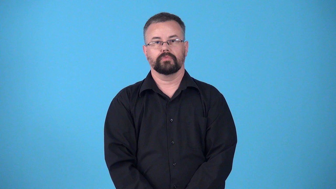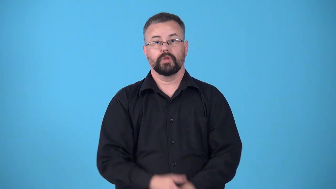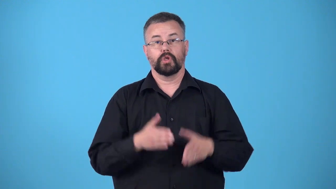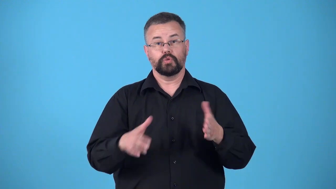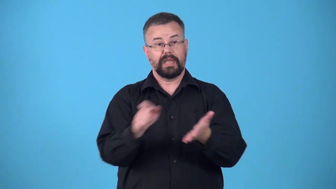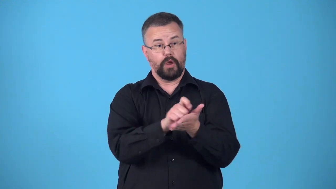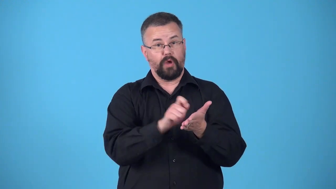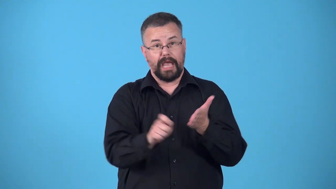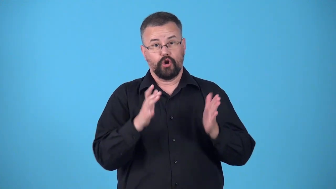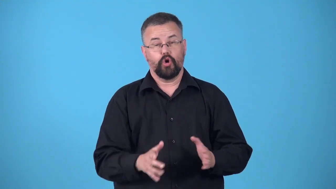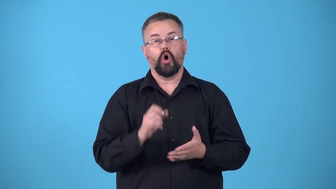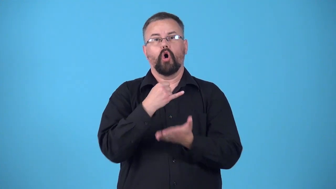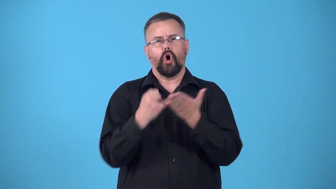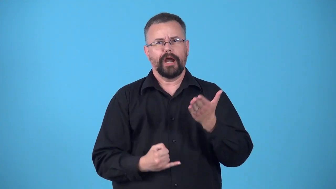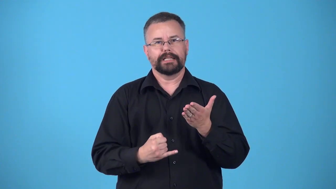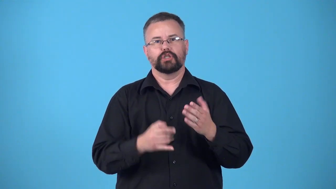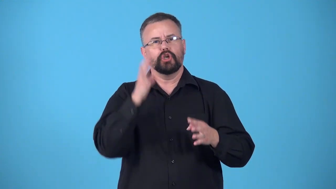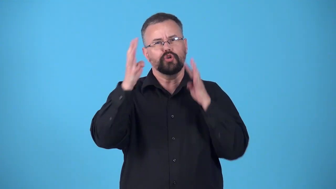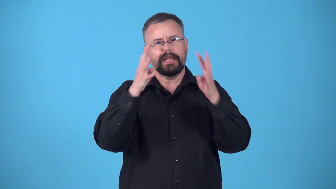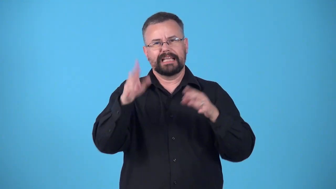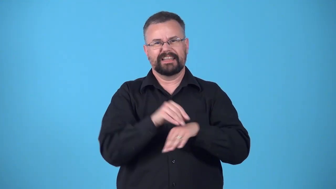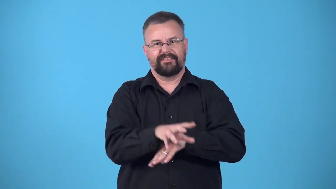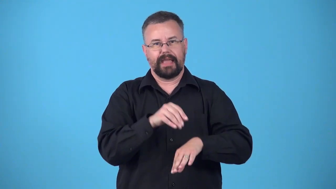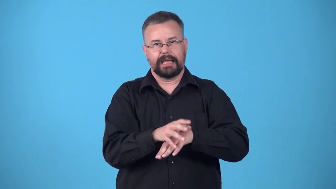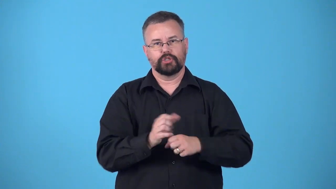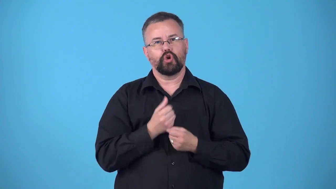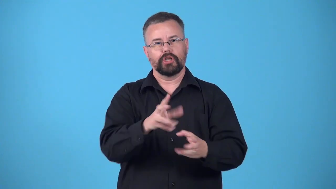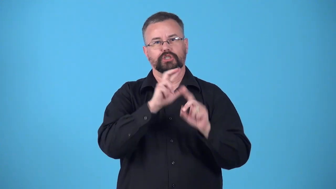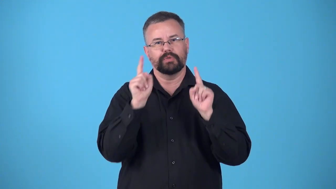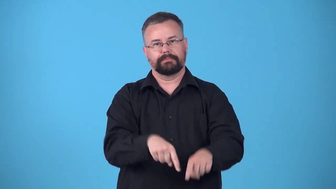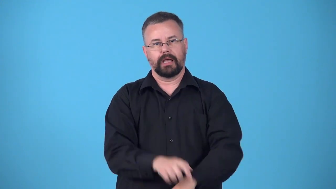device